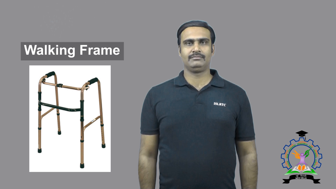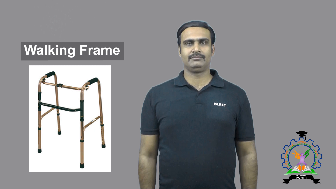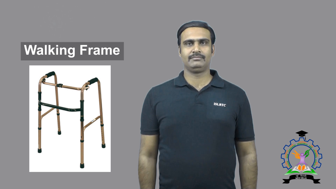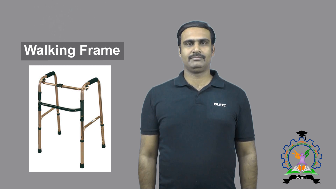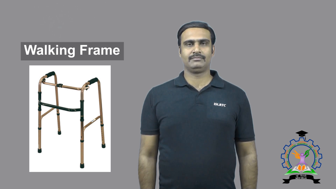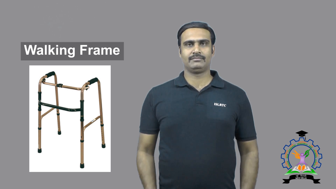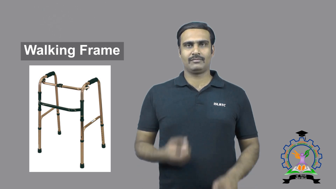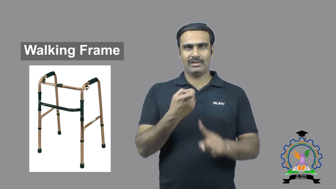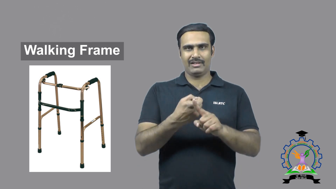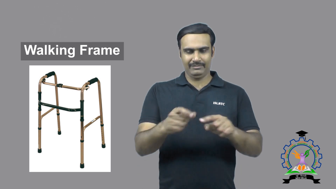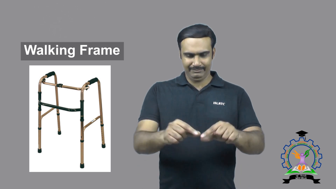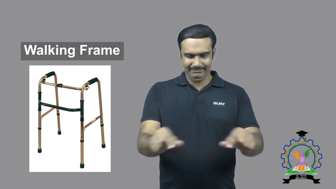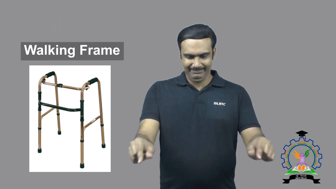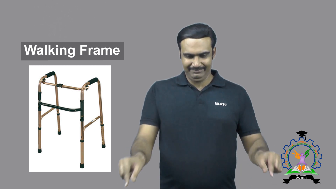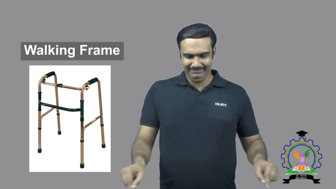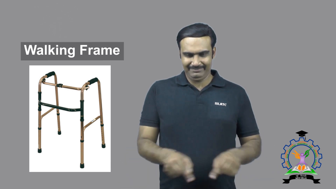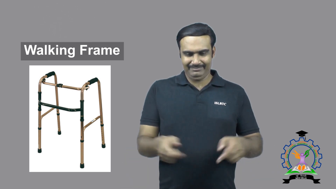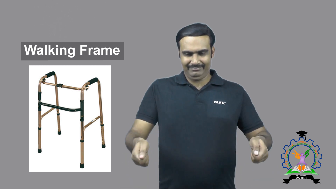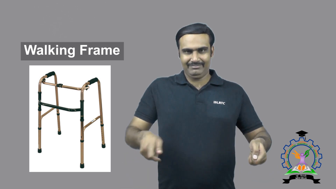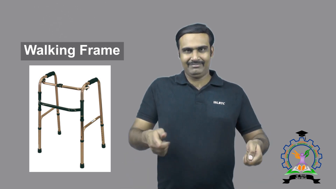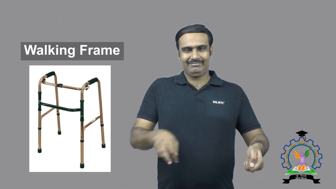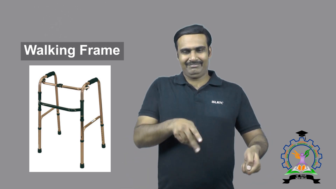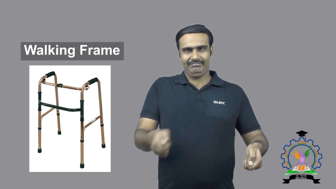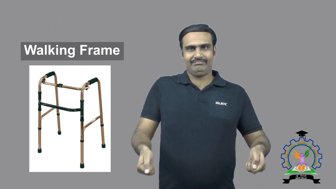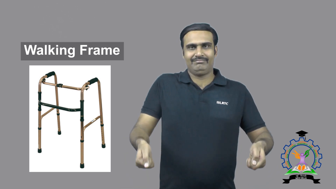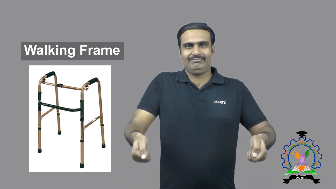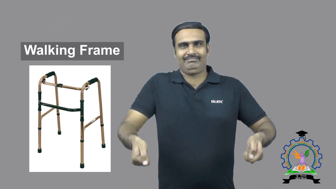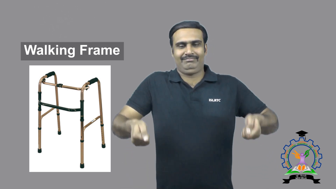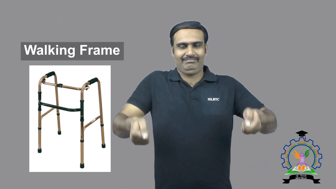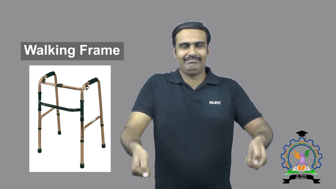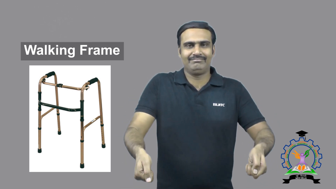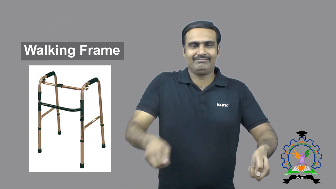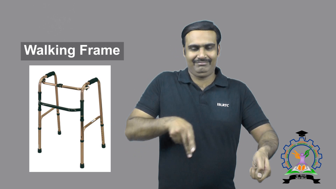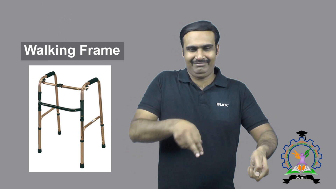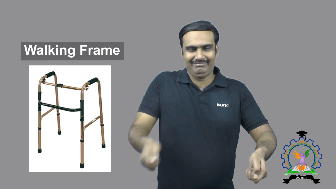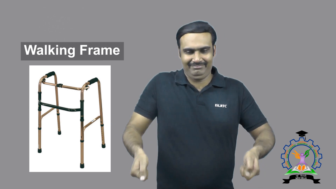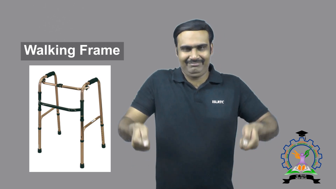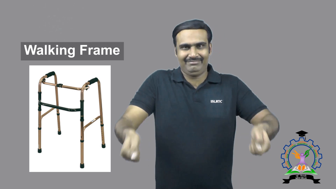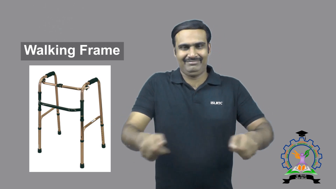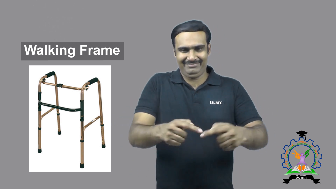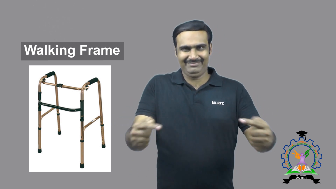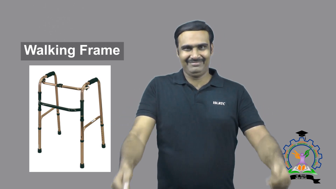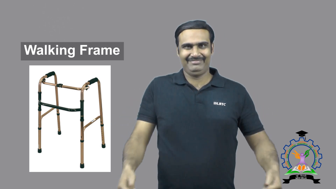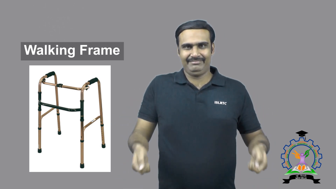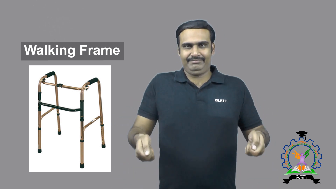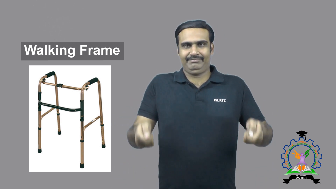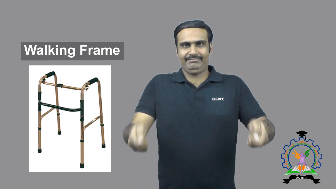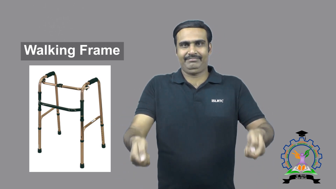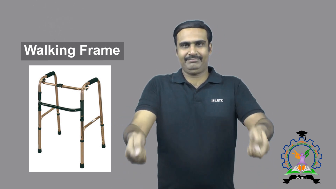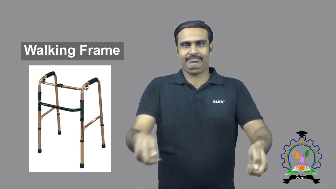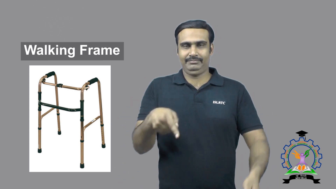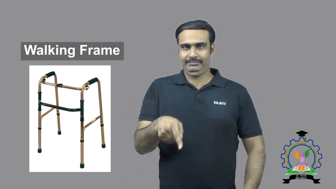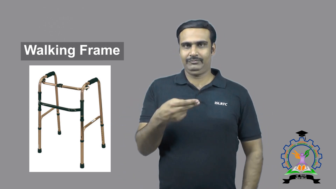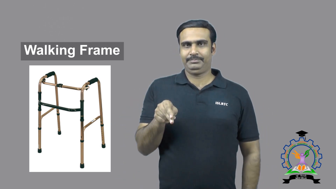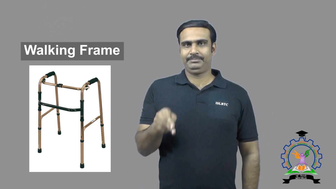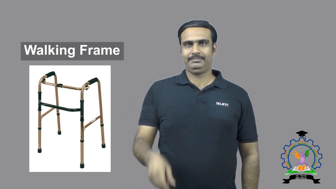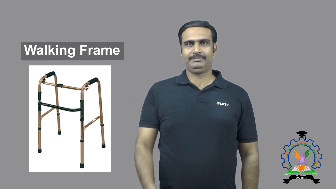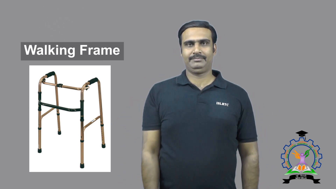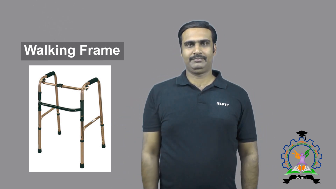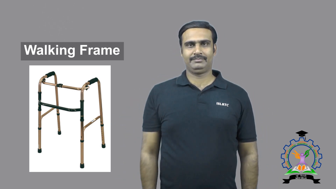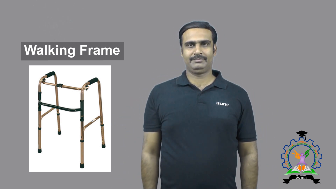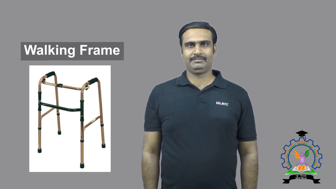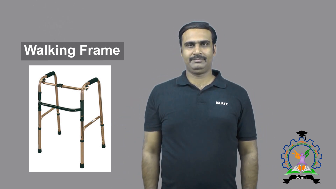Walking Frame